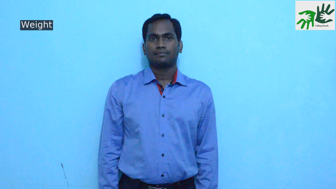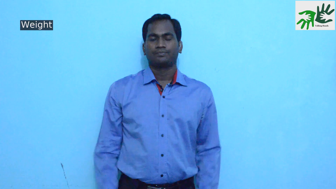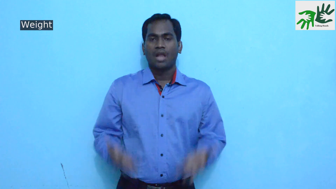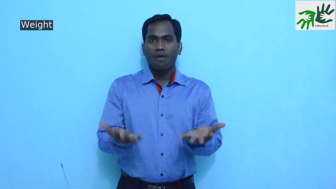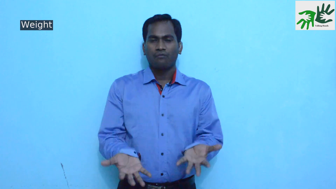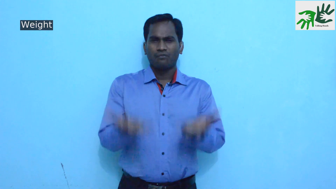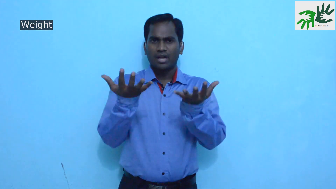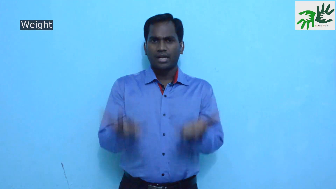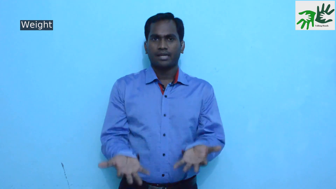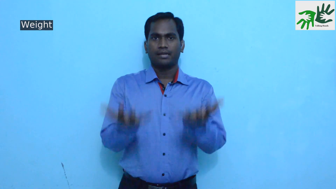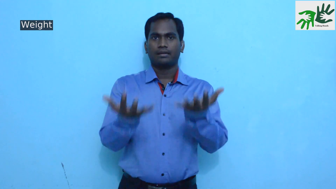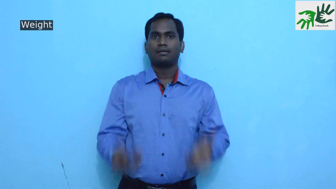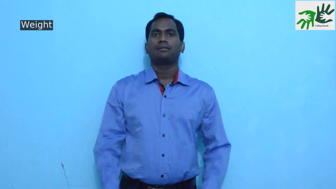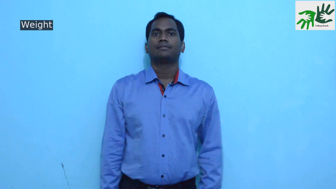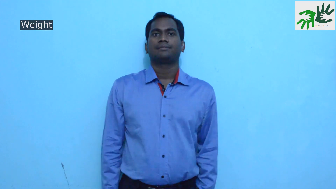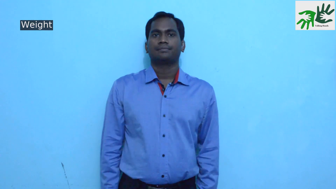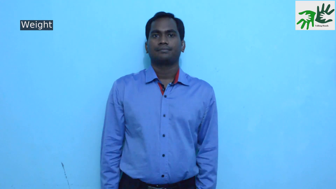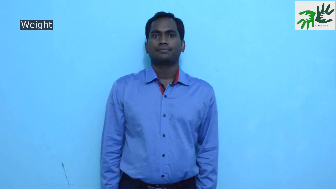Weight